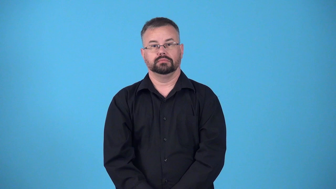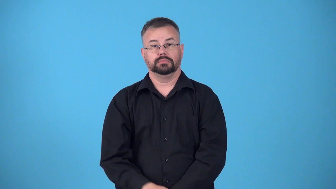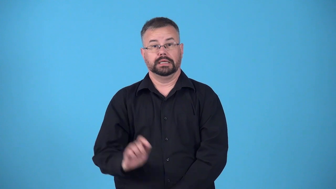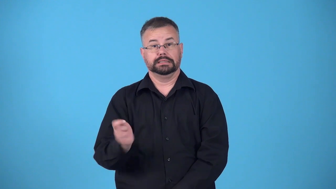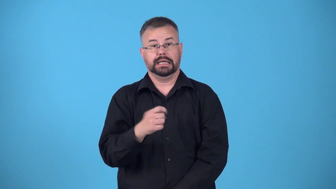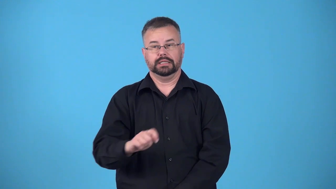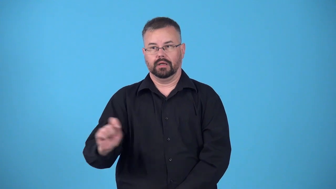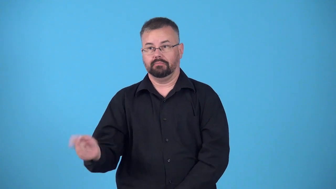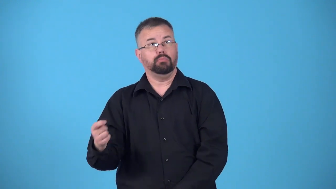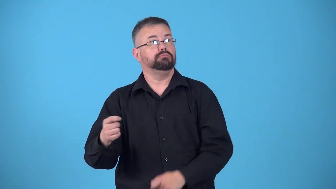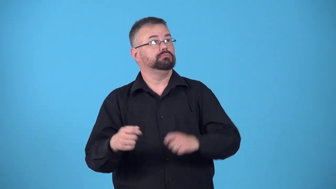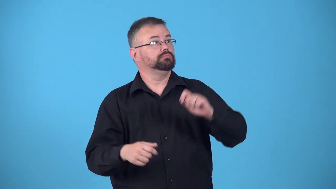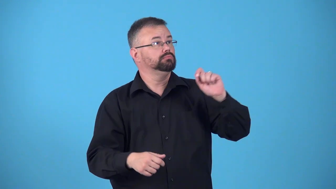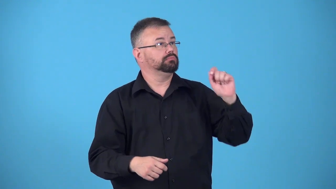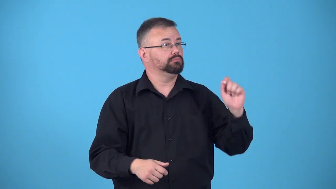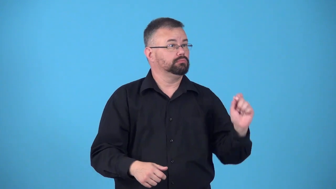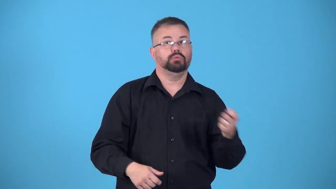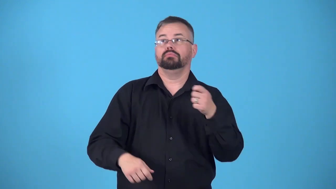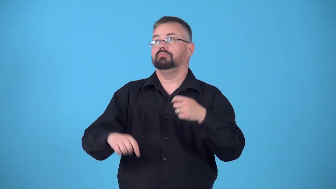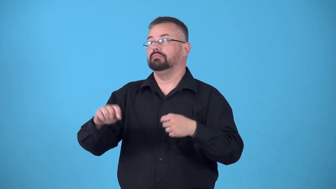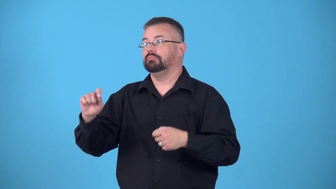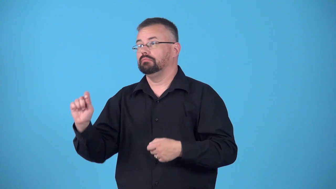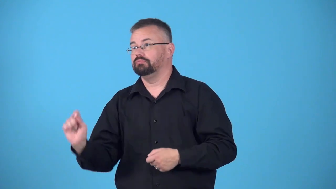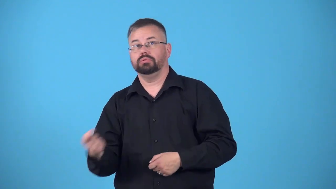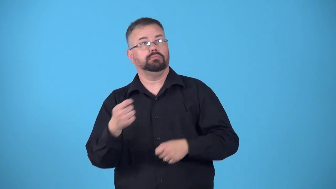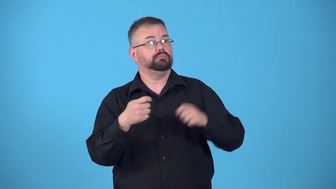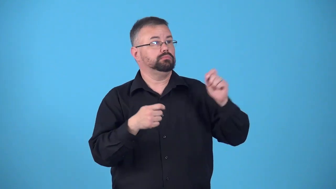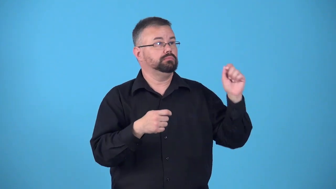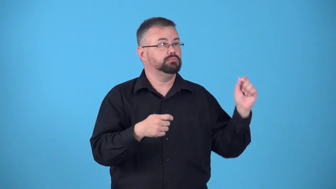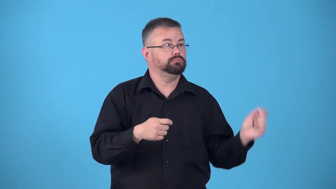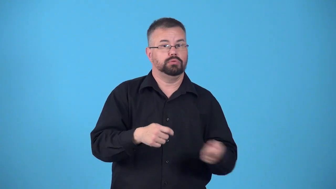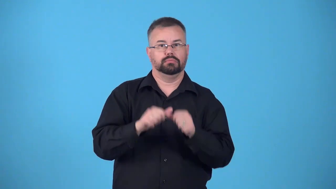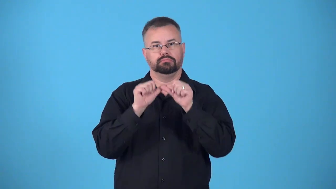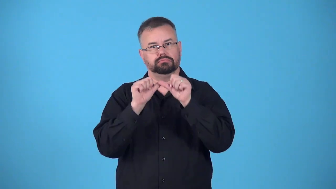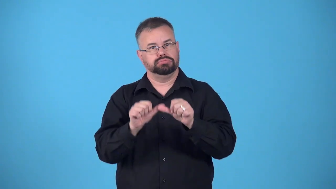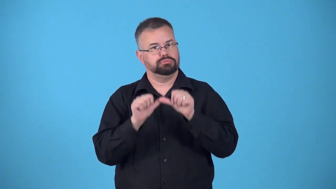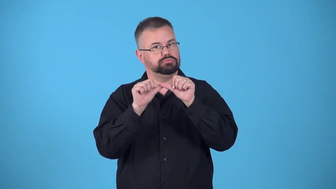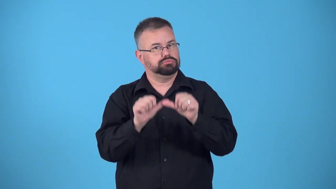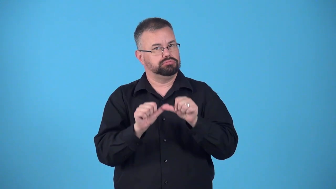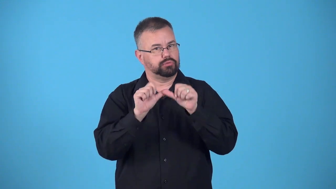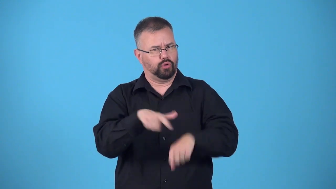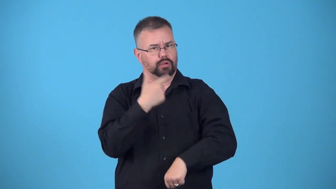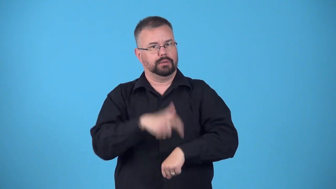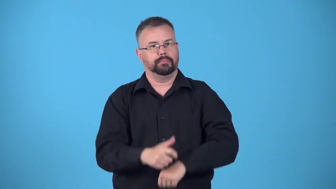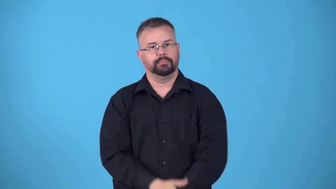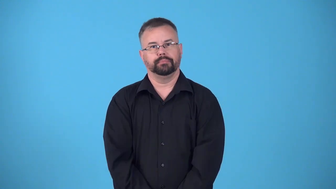rally